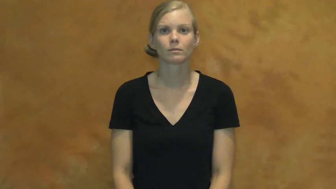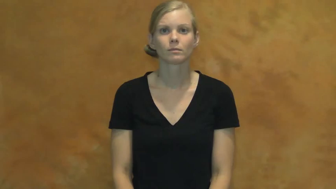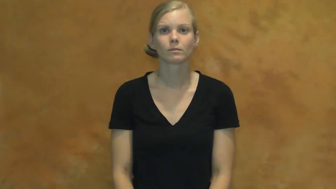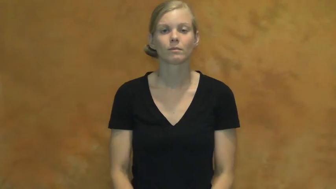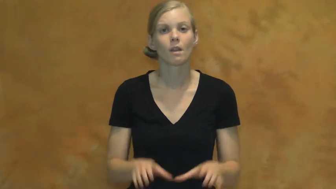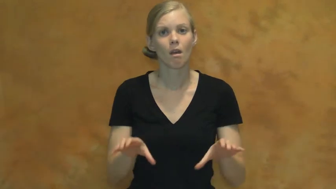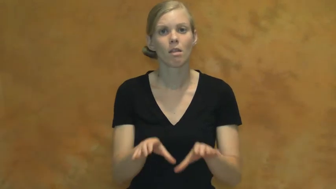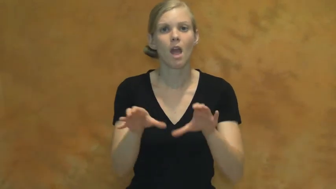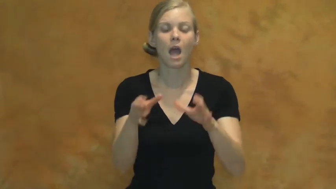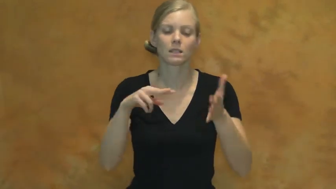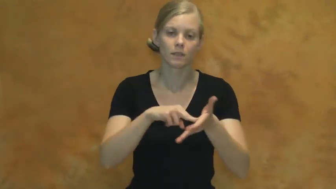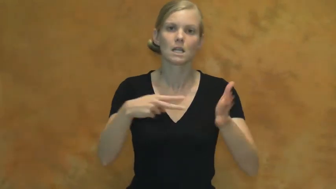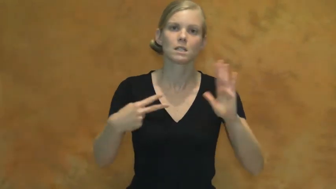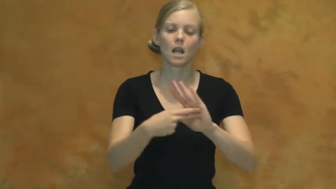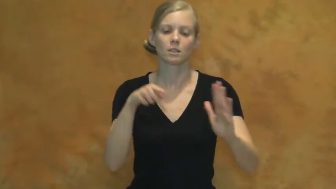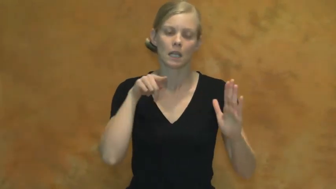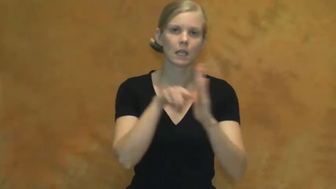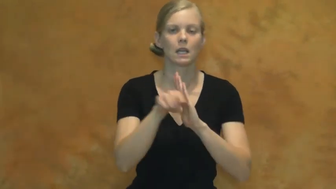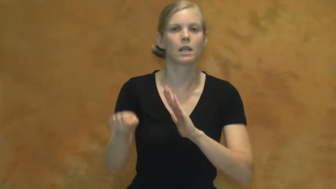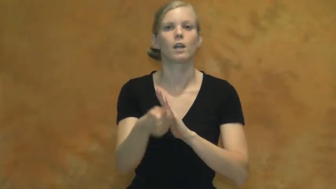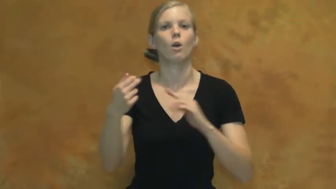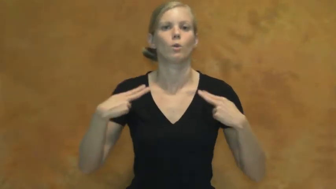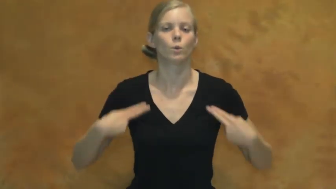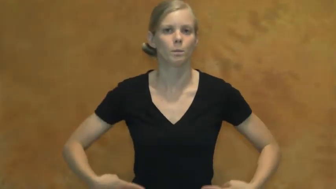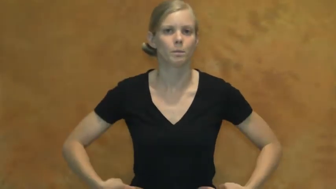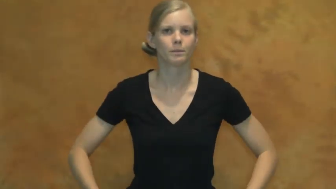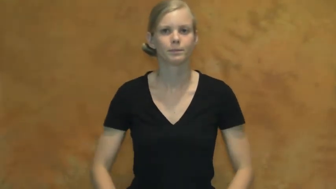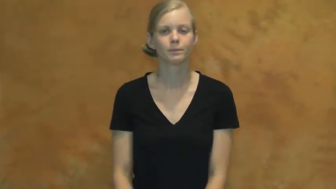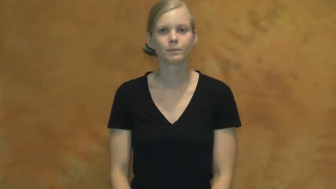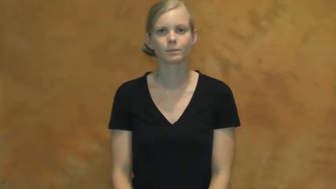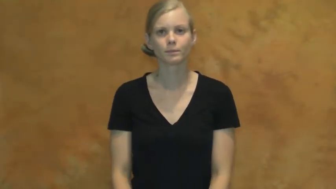murder